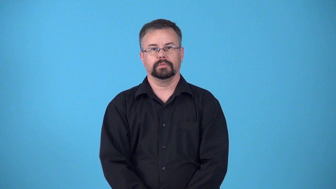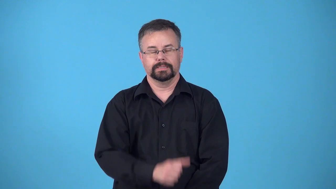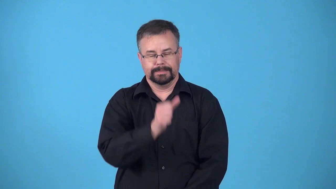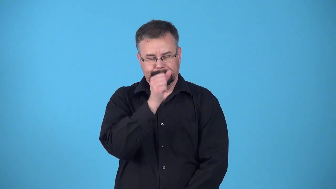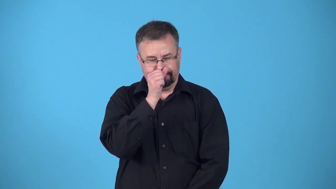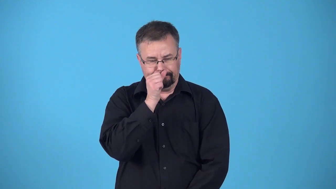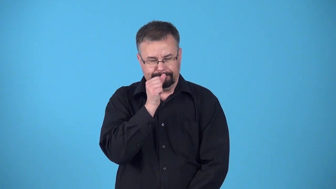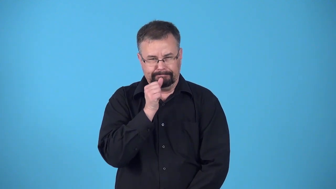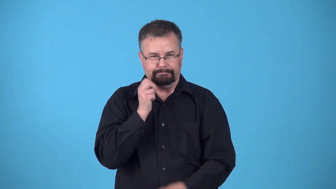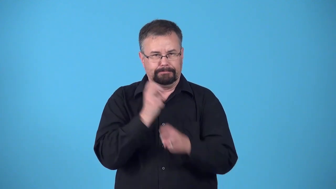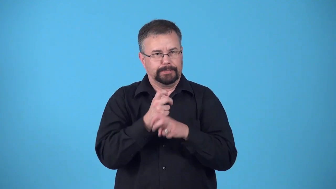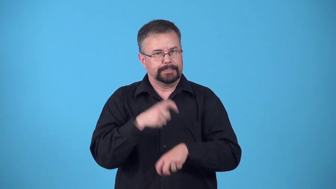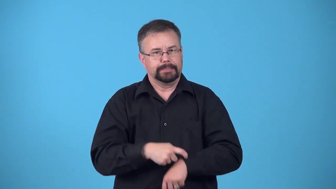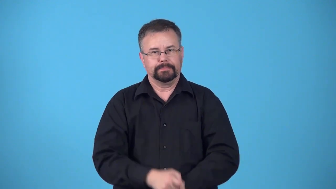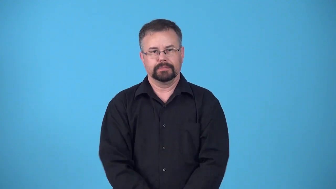weather a storm